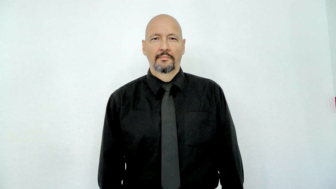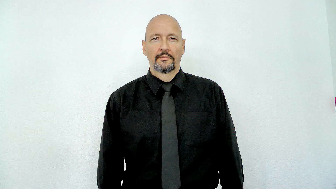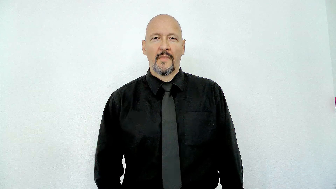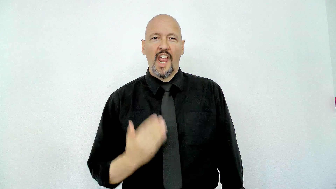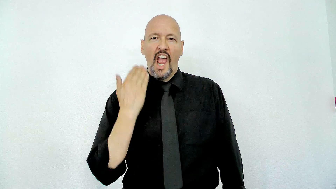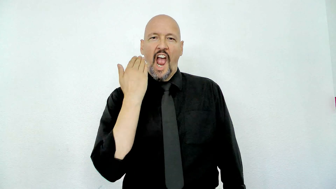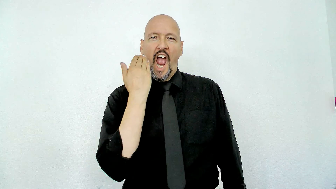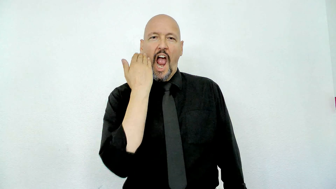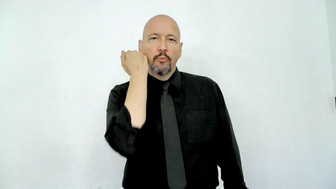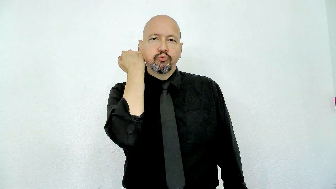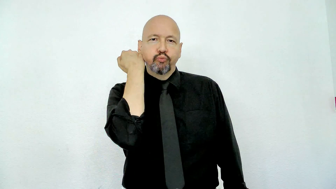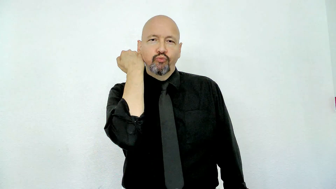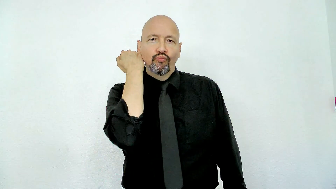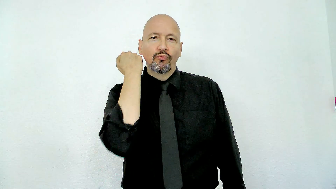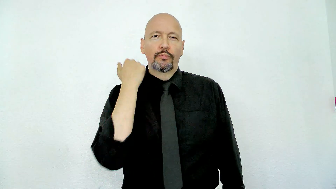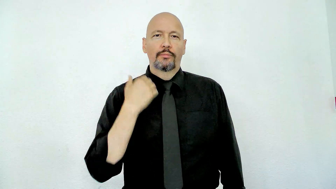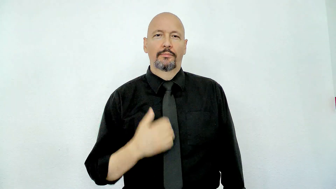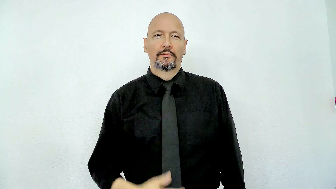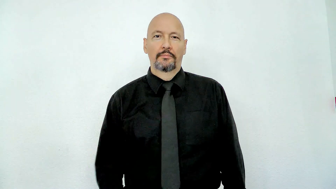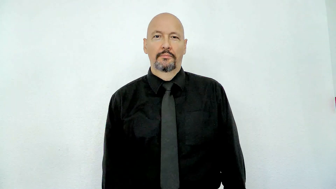consume / wolf down / chow down / eat quickly